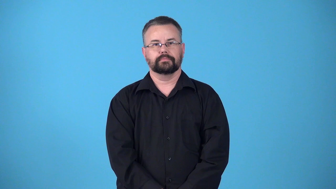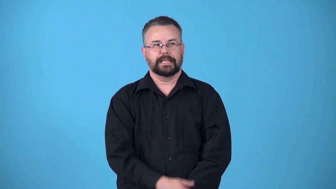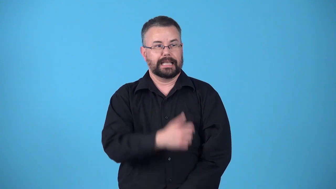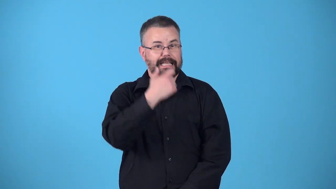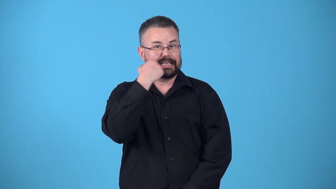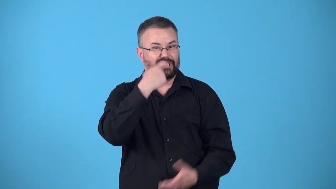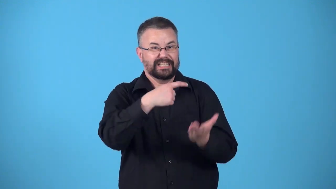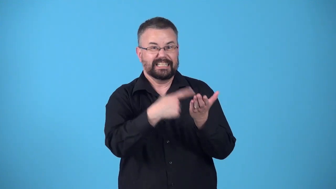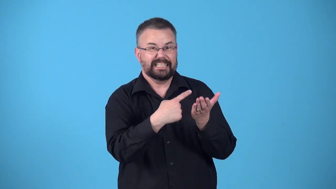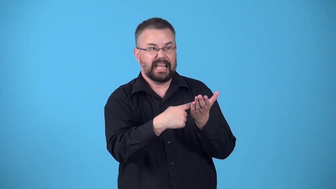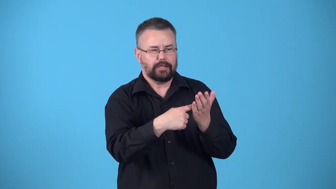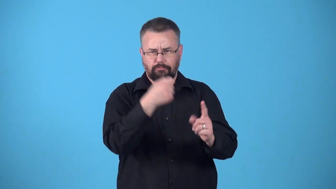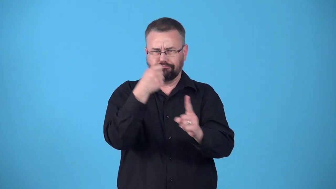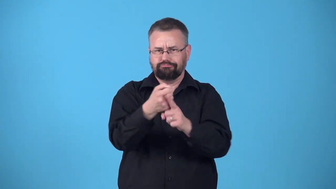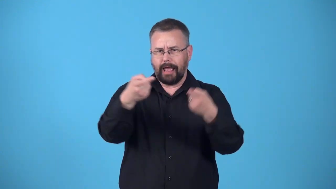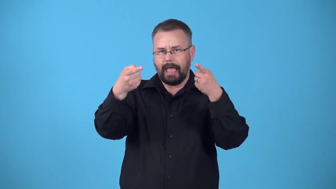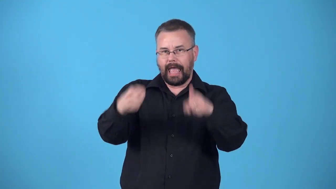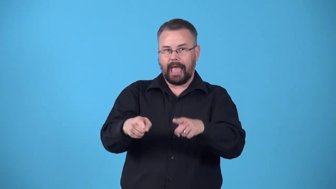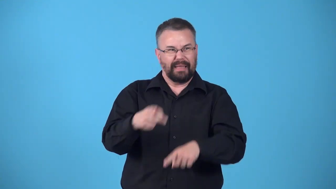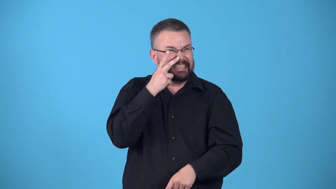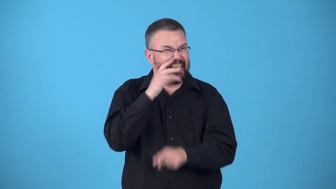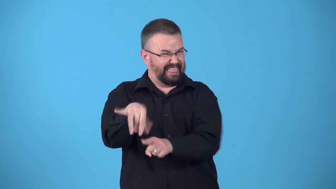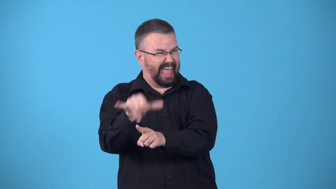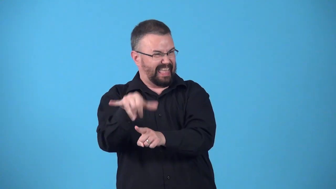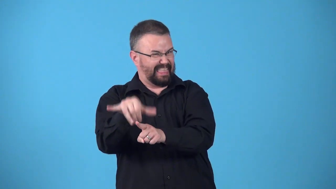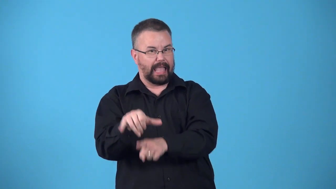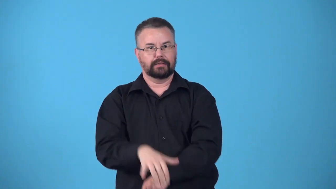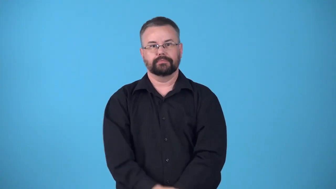case in point